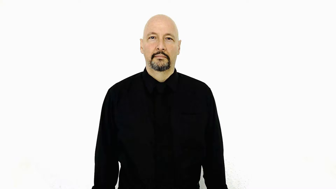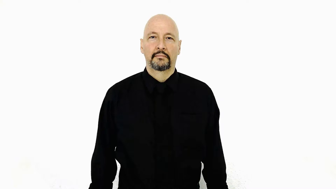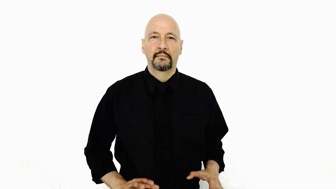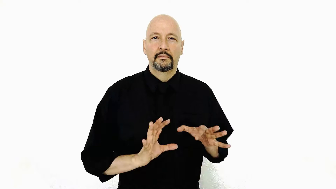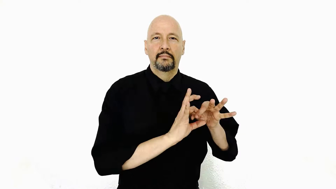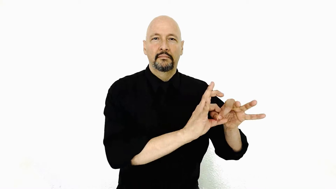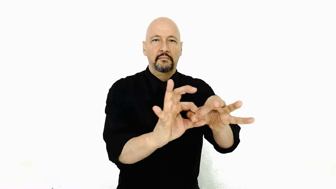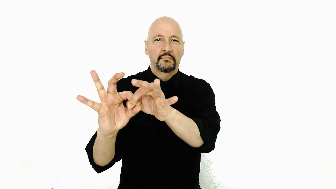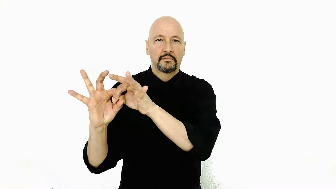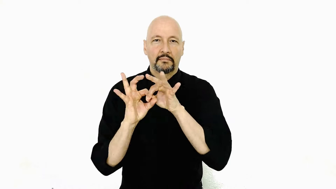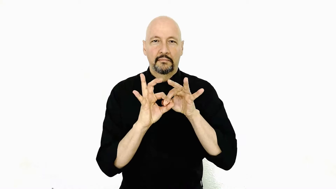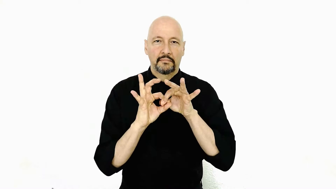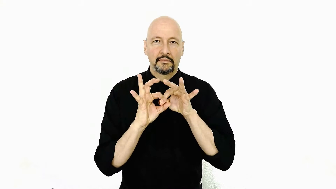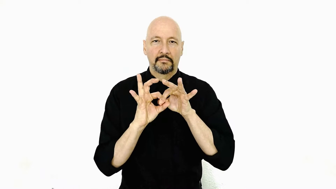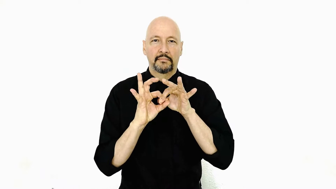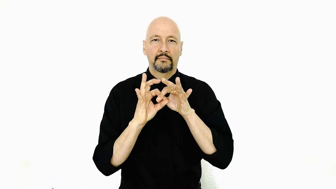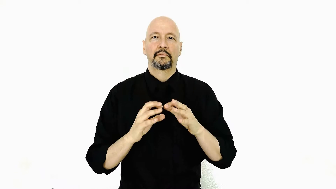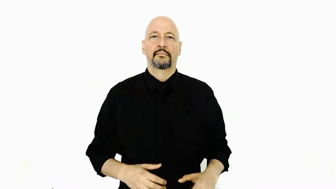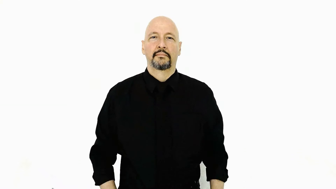united/joined together as a whole